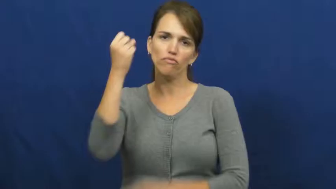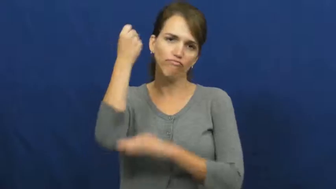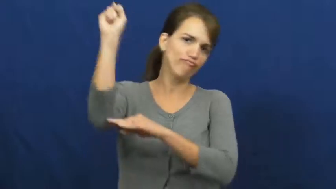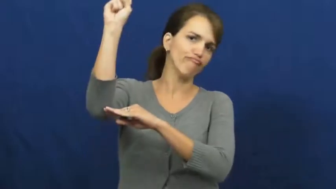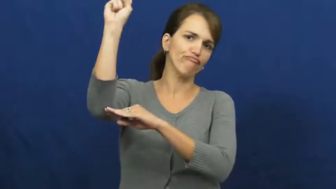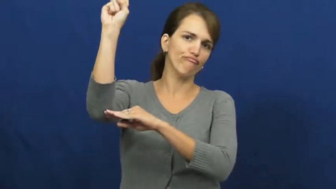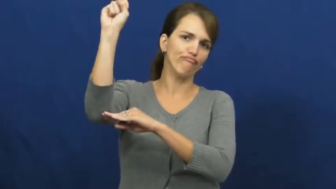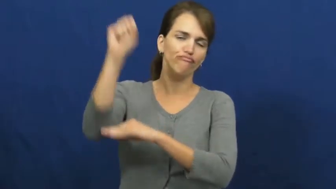revolt,rebel,maverick,rise up,object,uprising,saucy